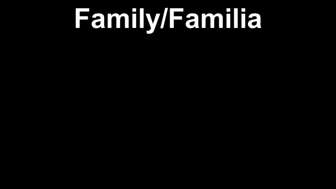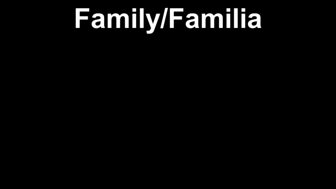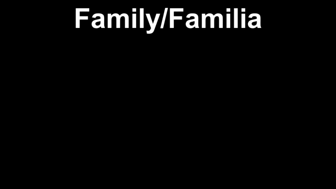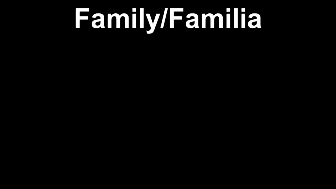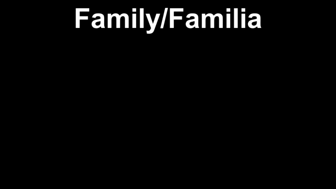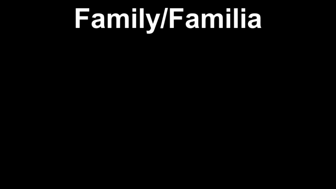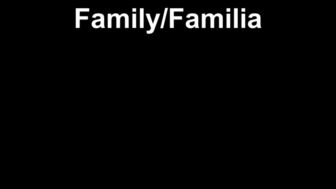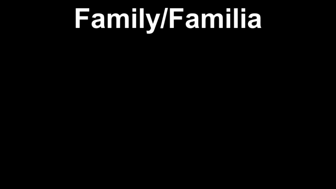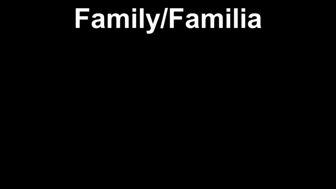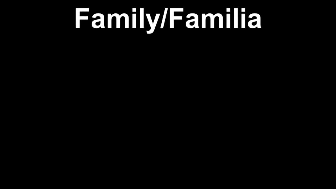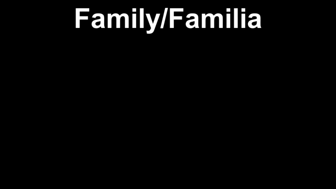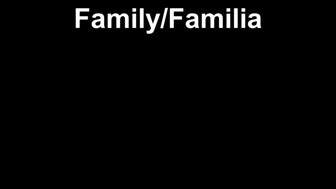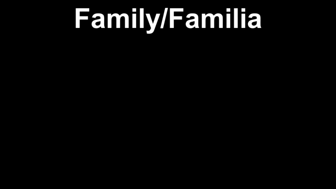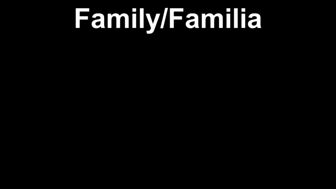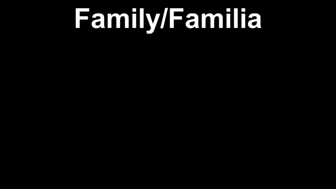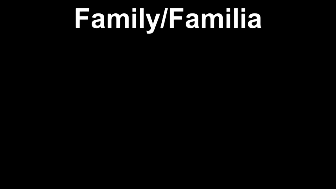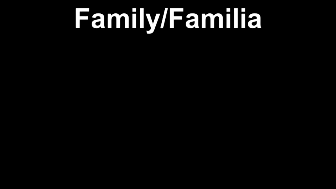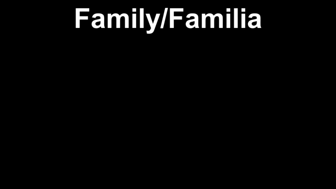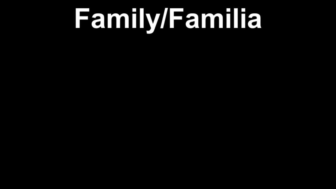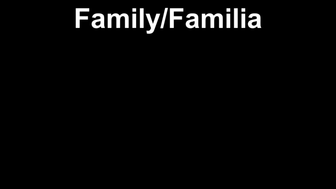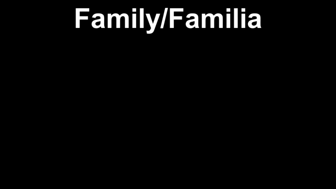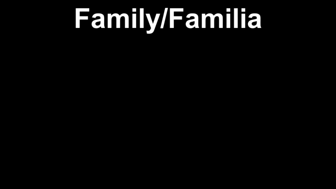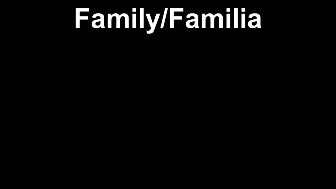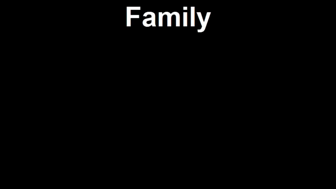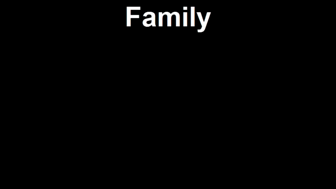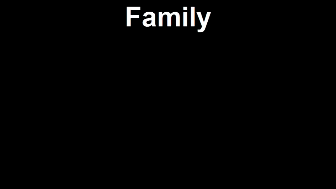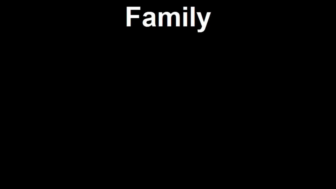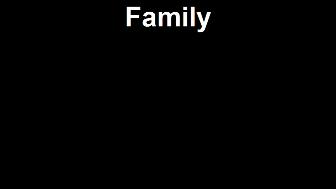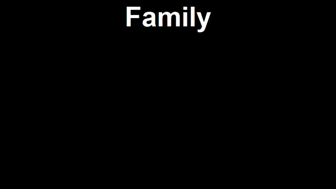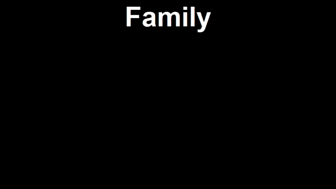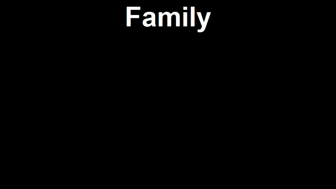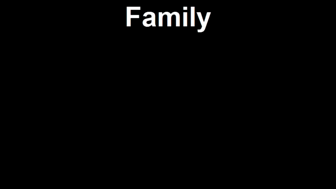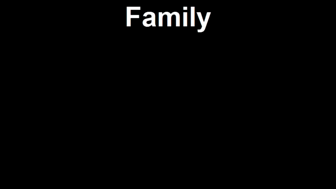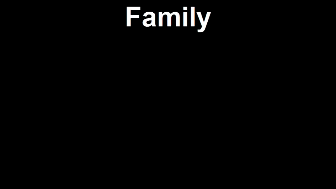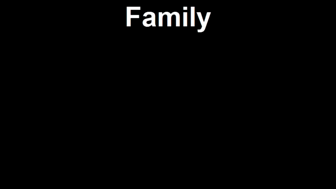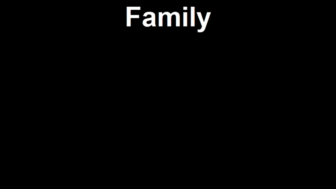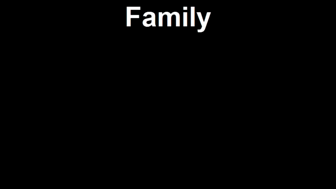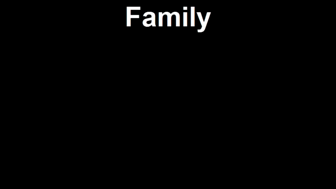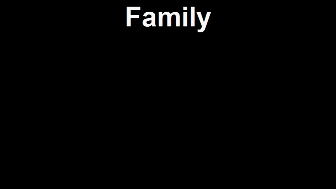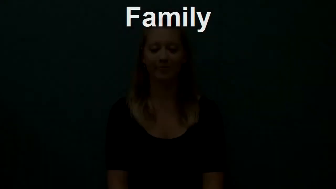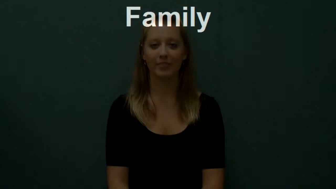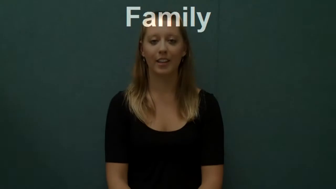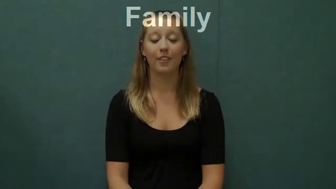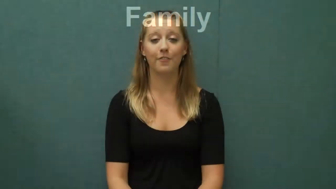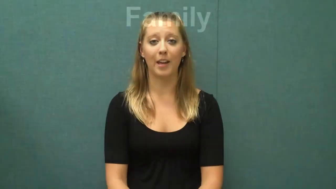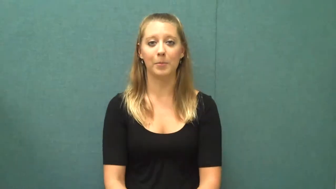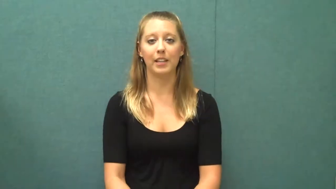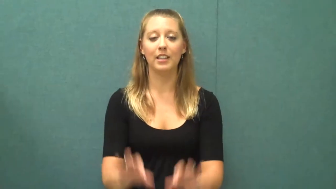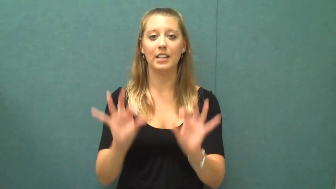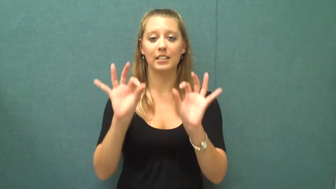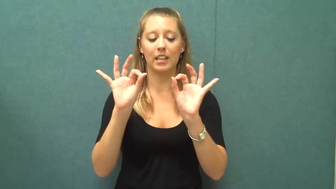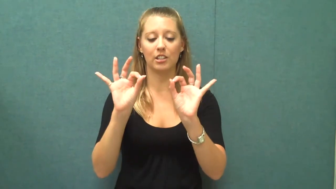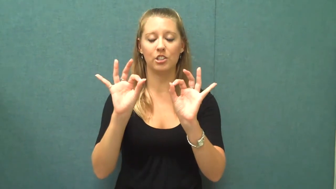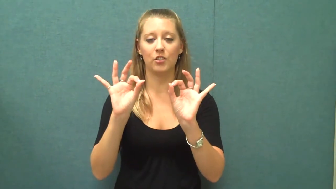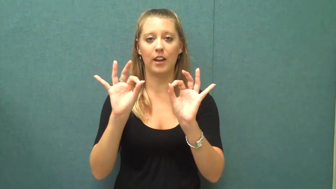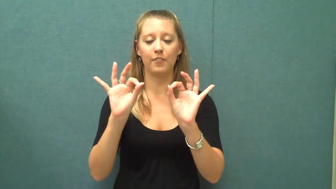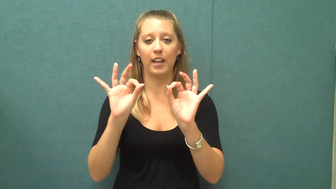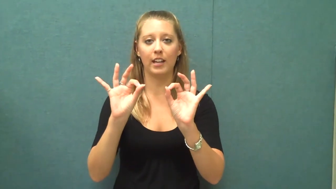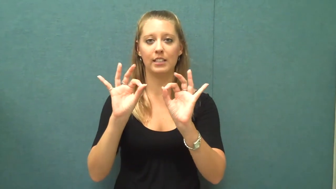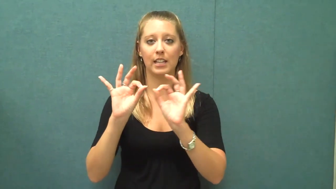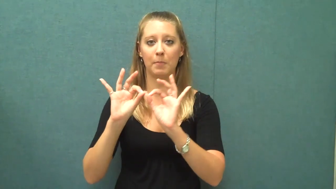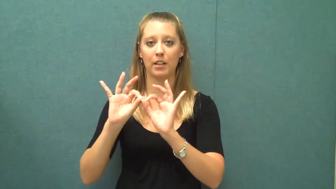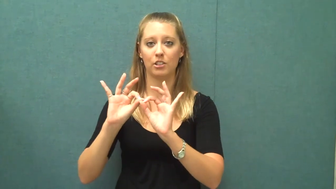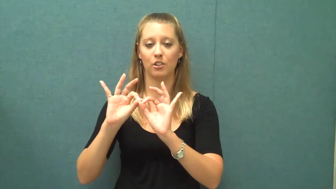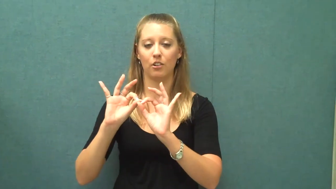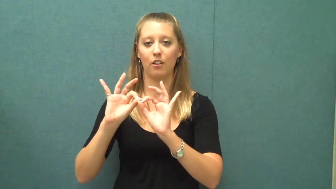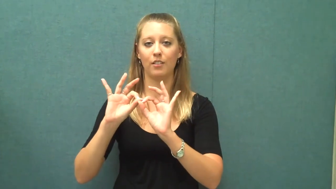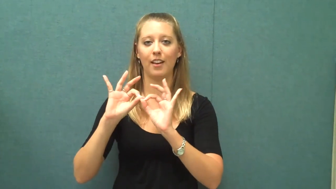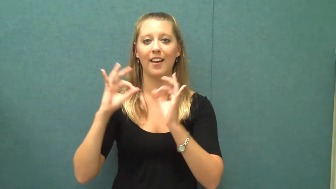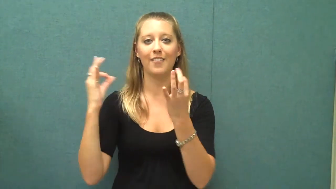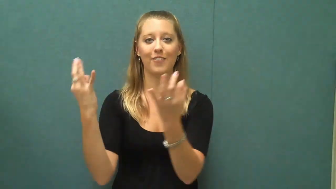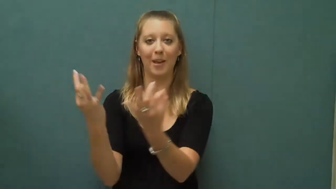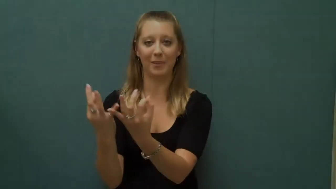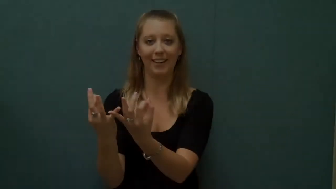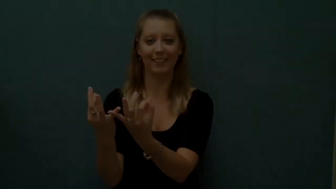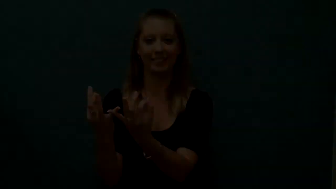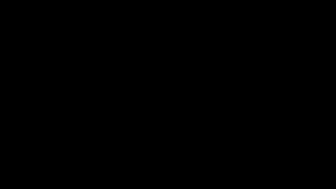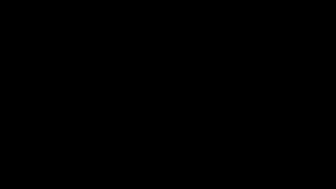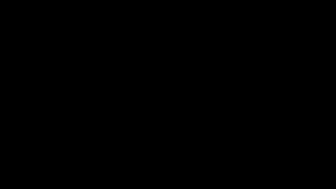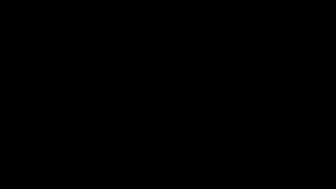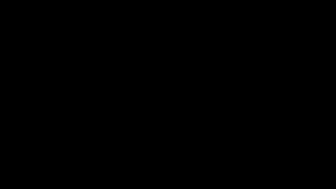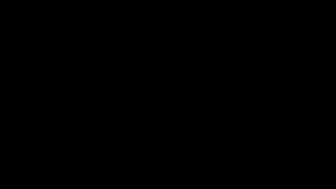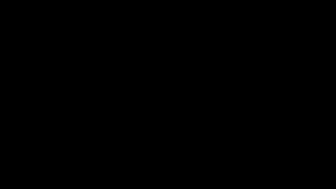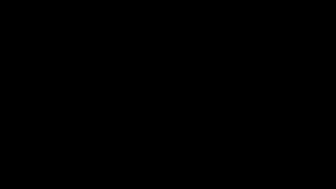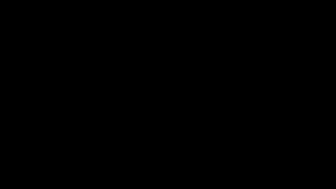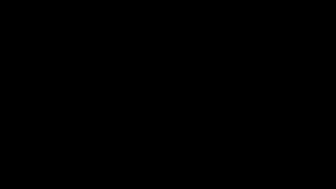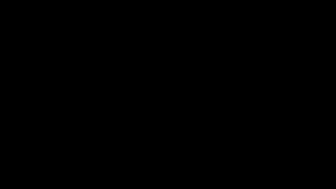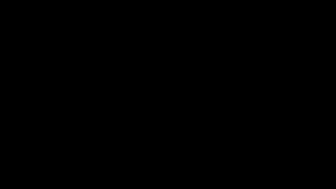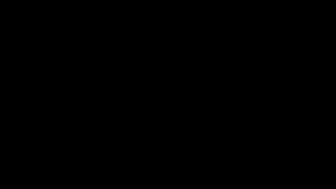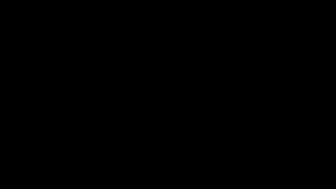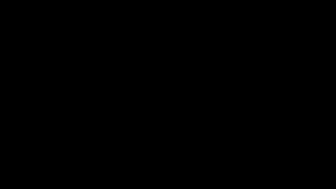Family